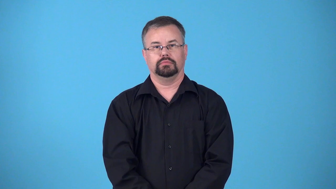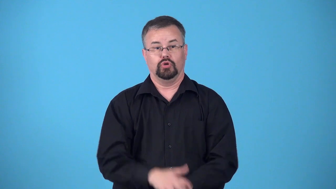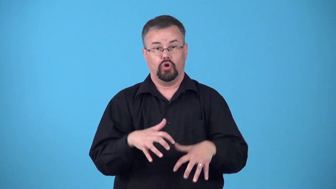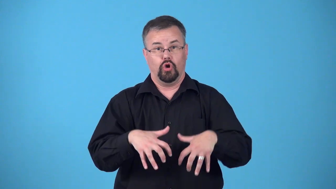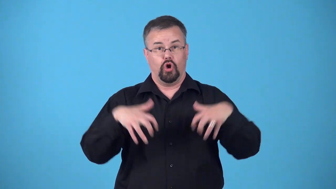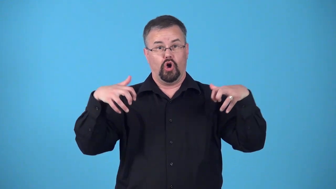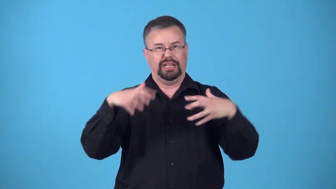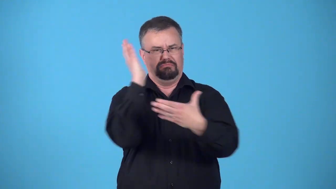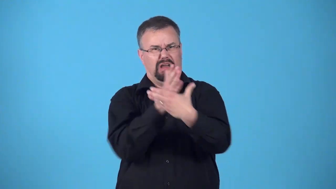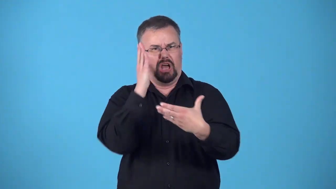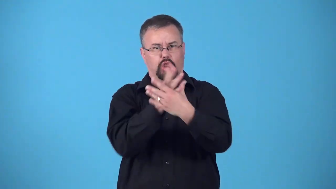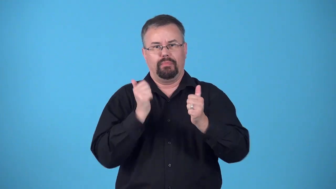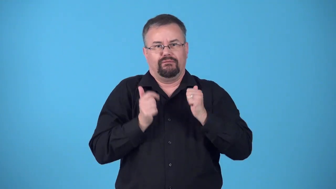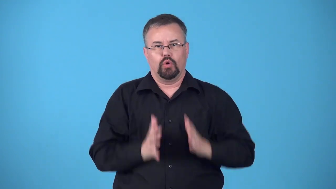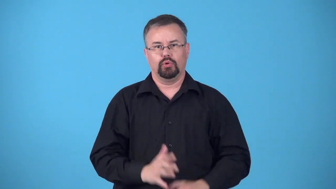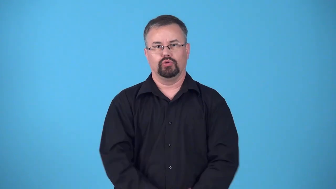peanut gallery